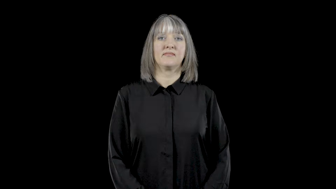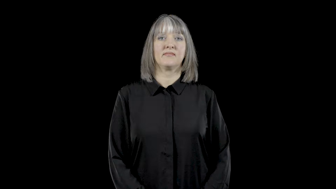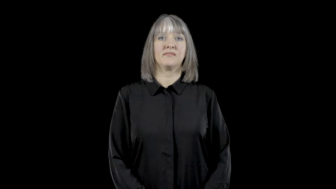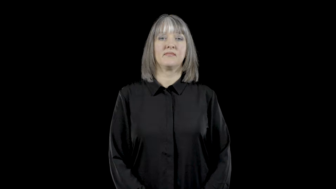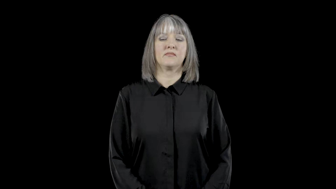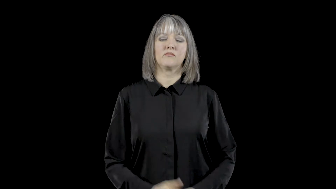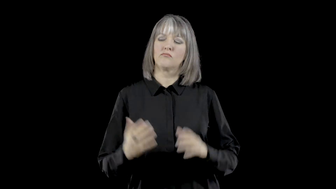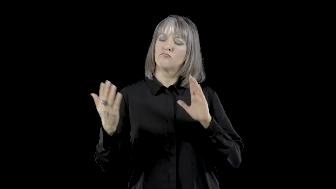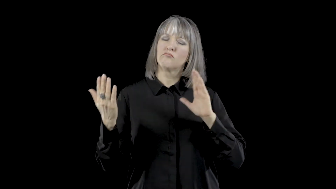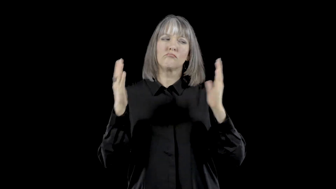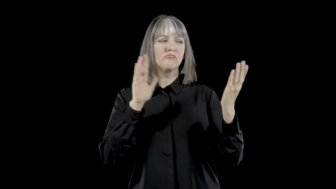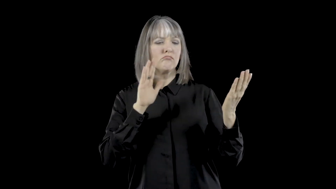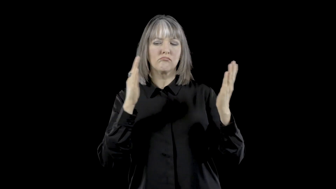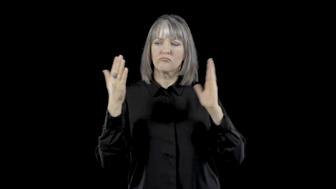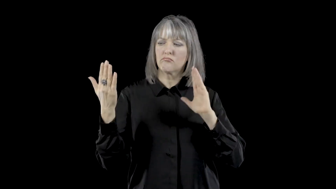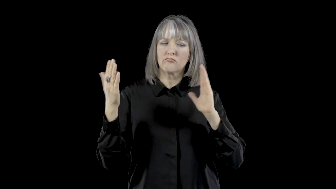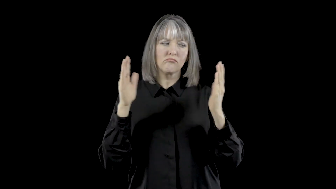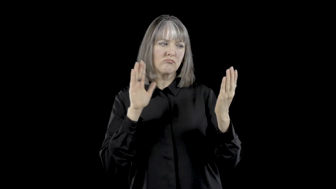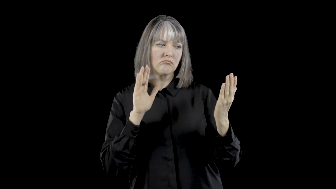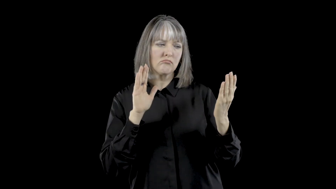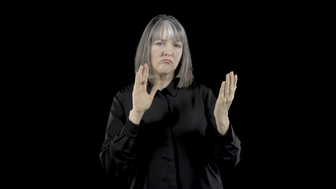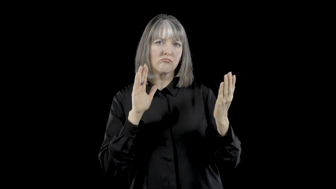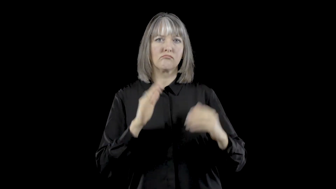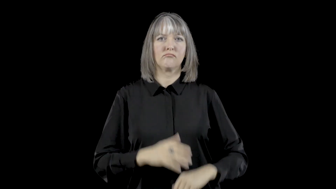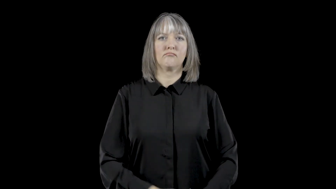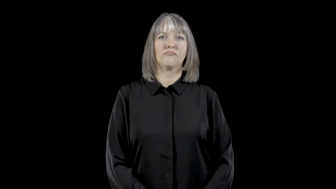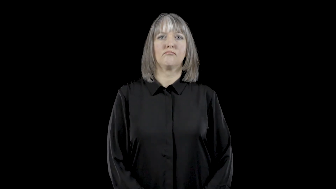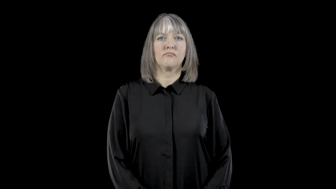Compare